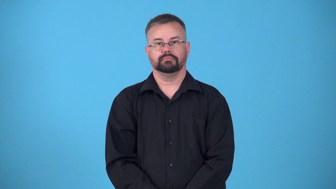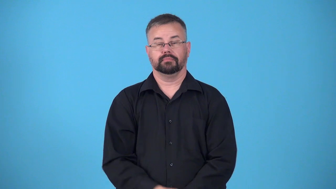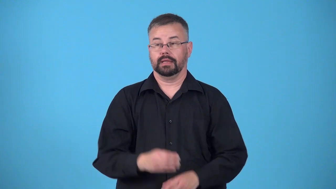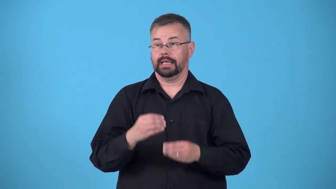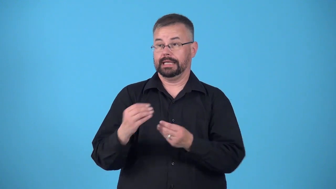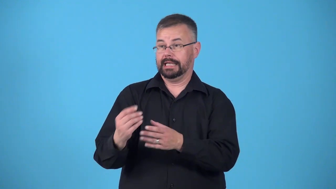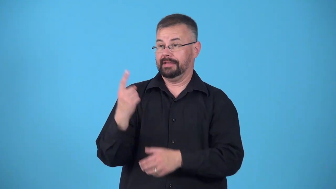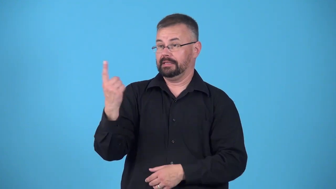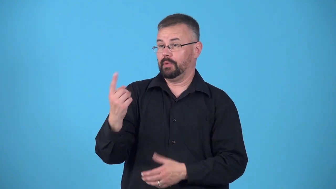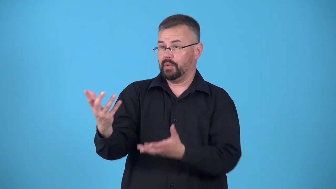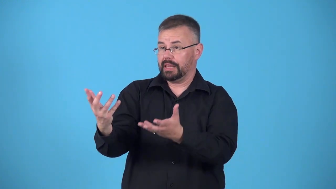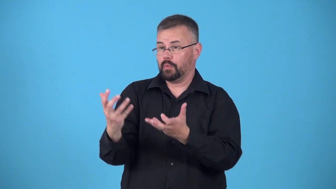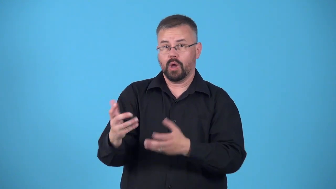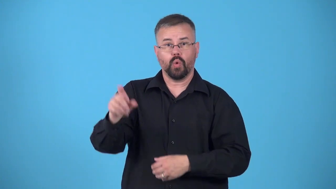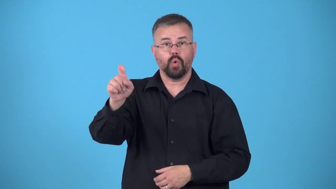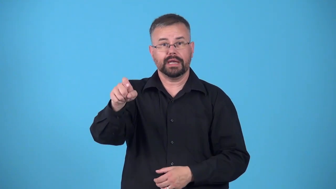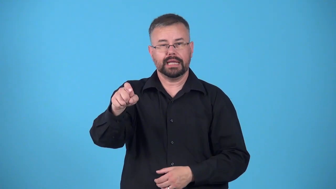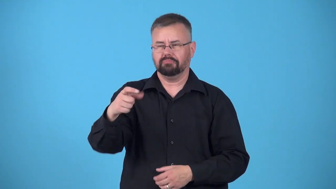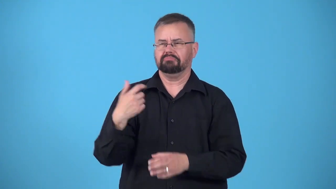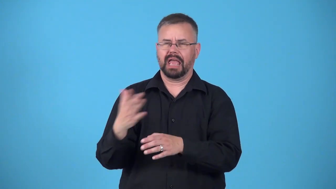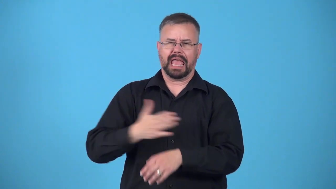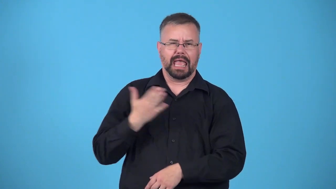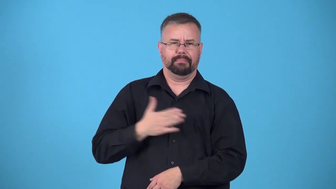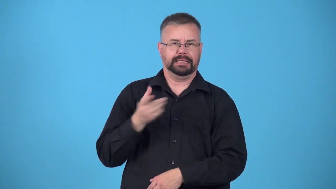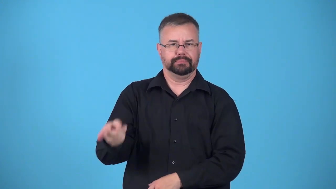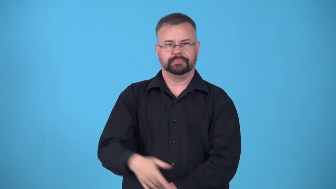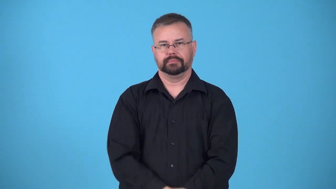slake